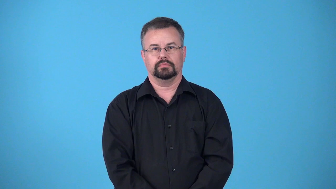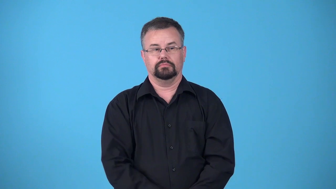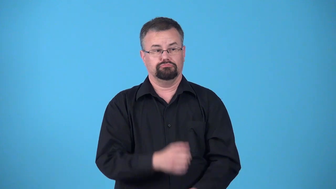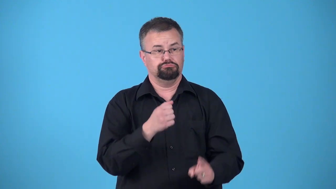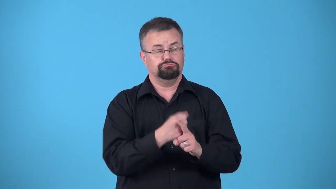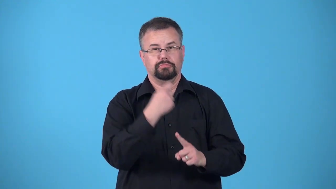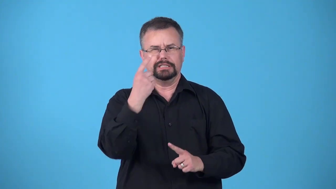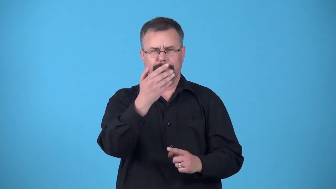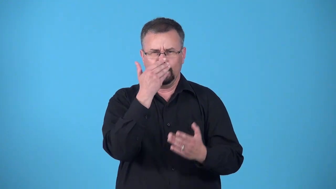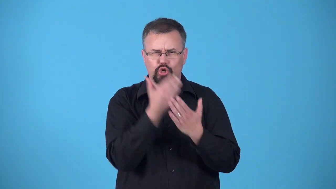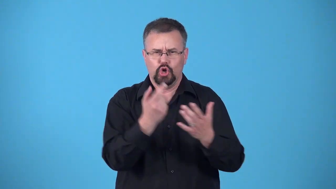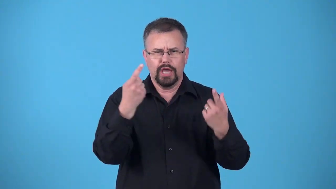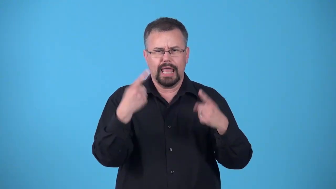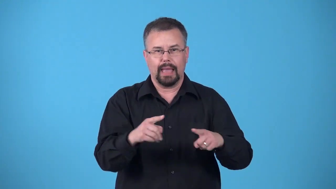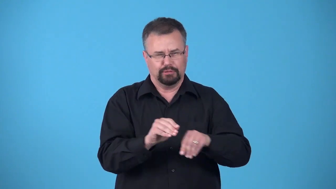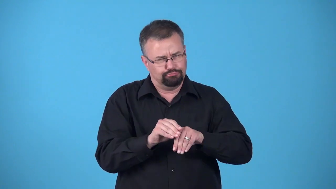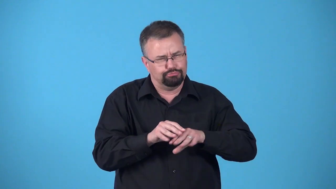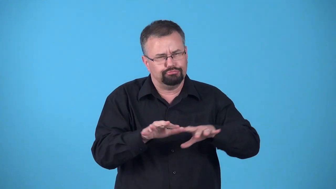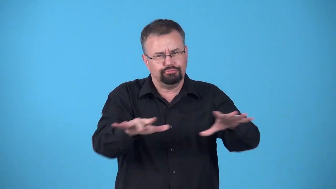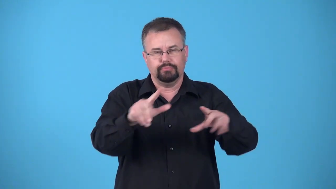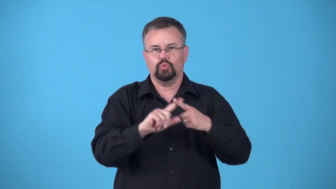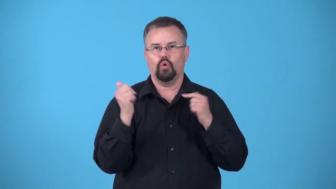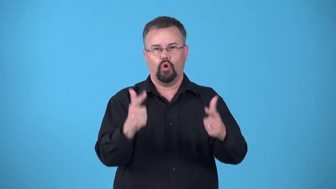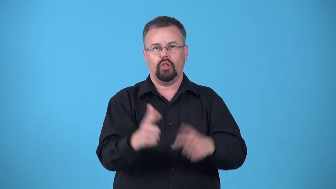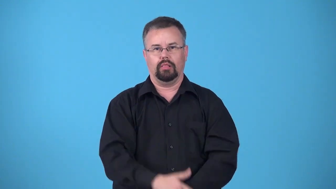rising tide lifts all boats